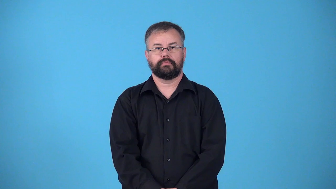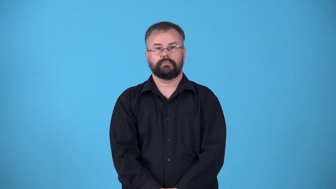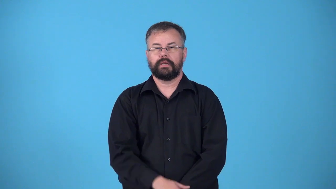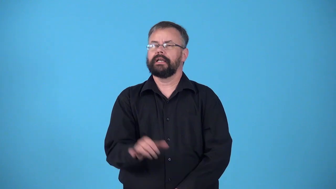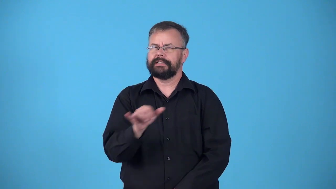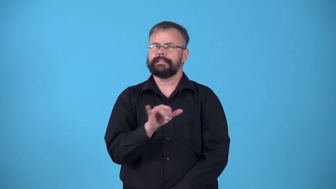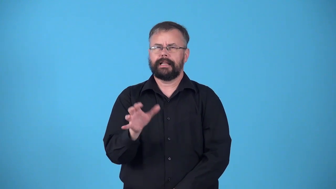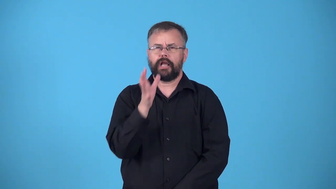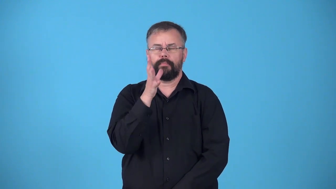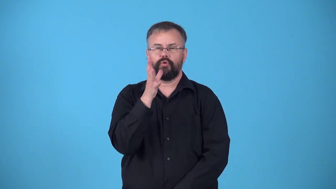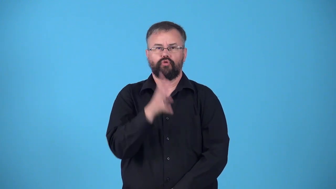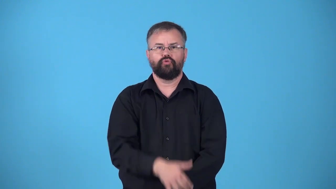maternalism, motherly